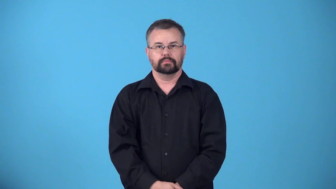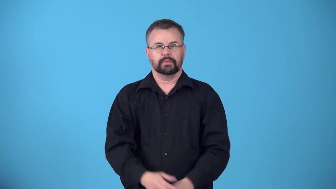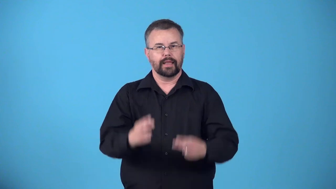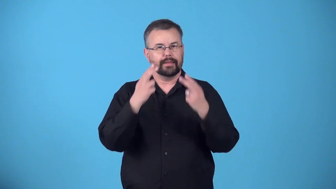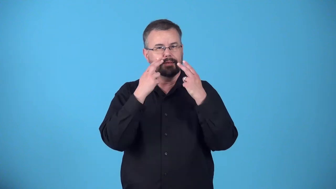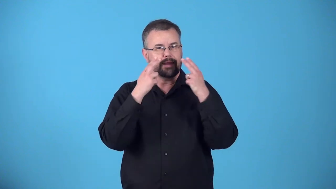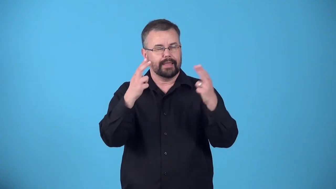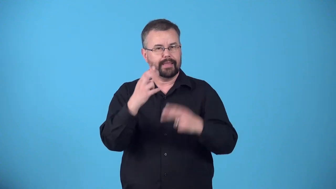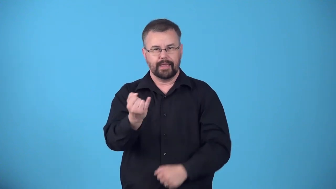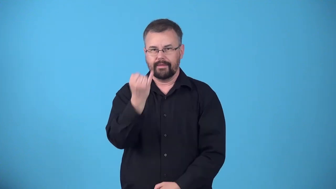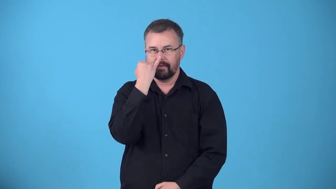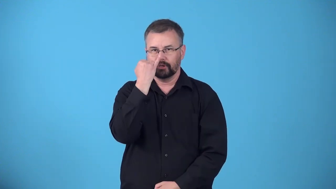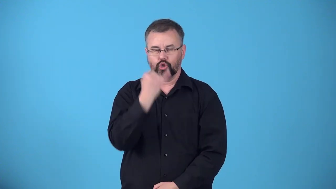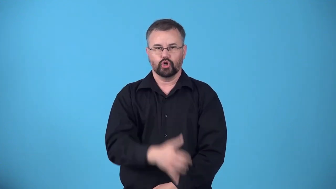ah, to be young and foolish